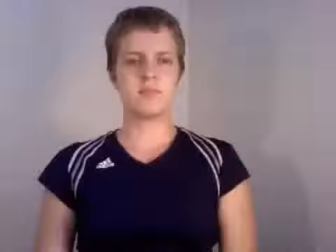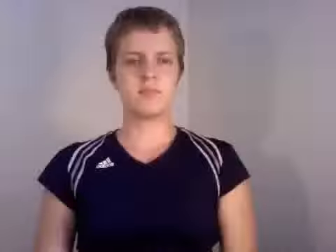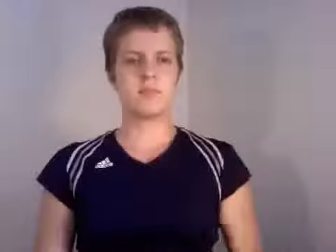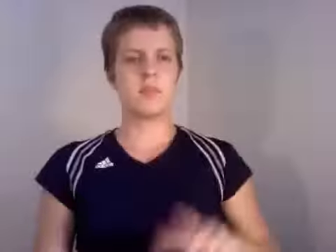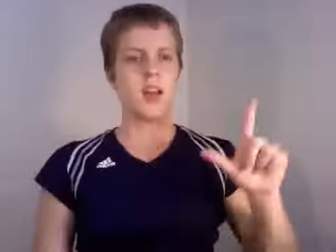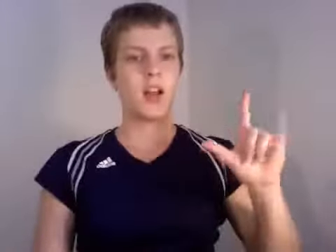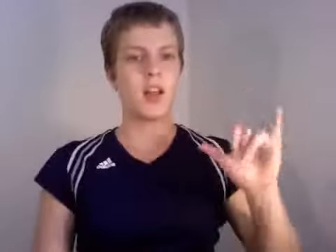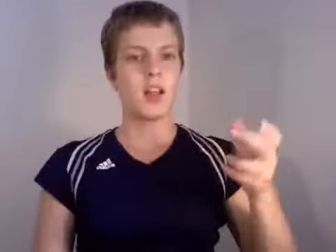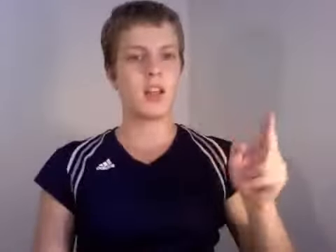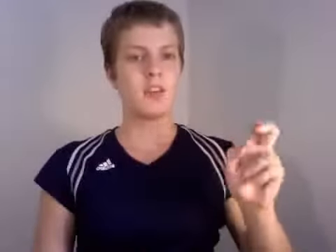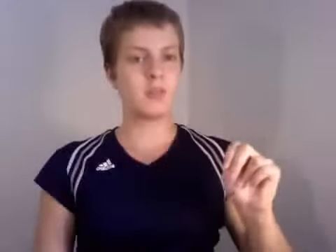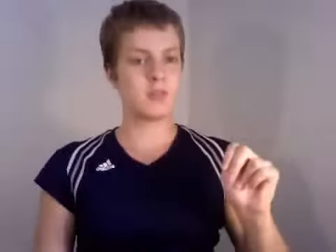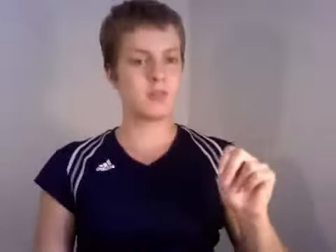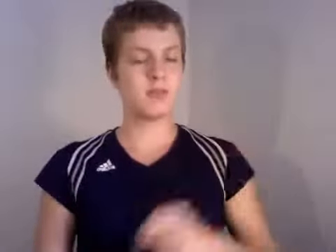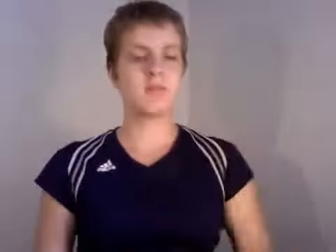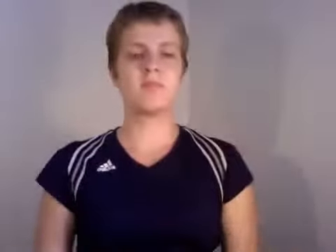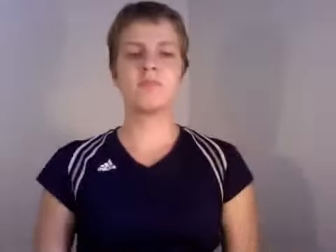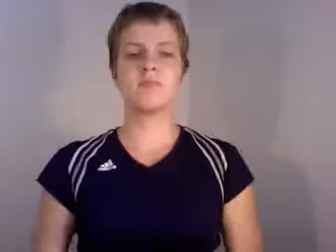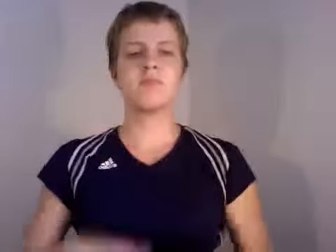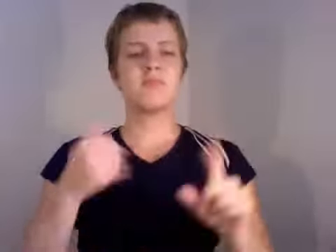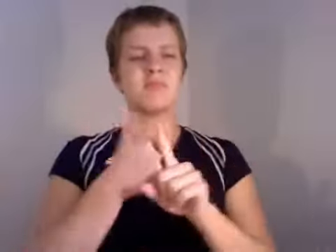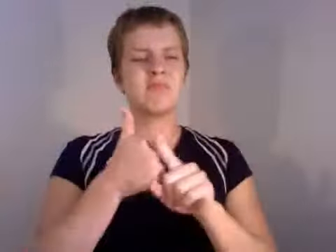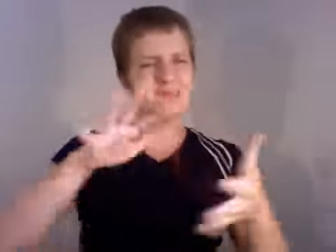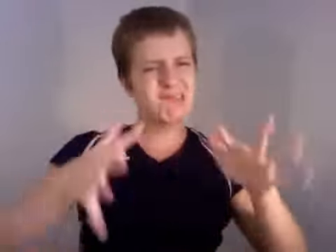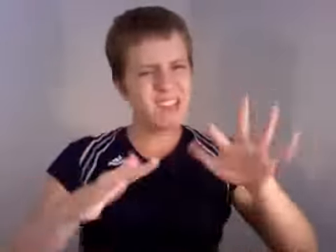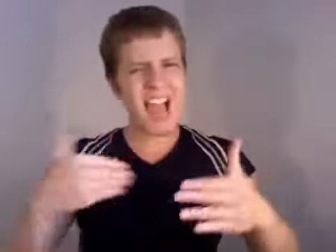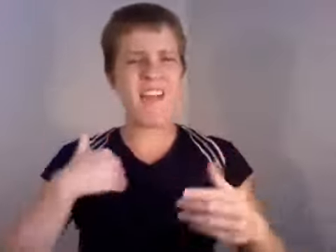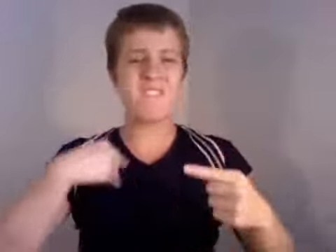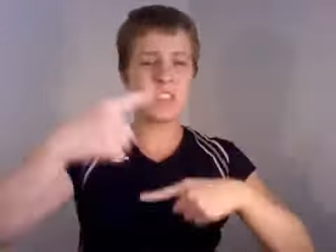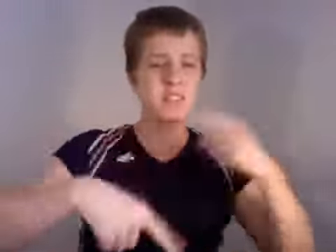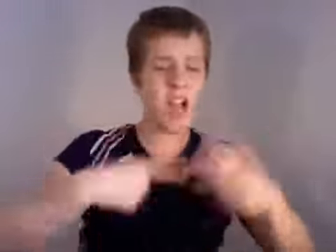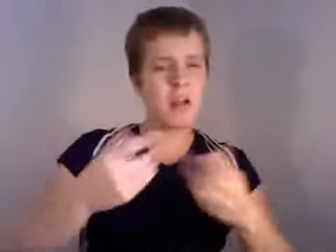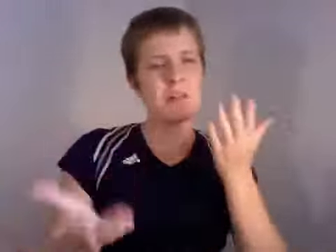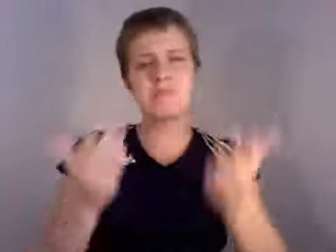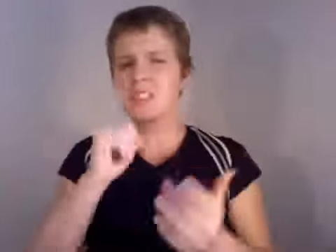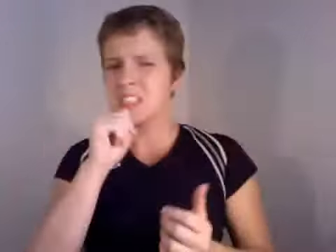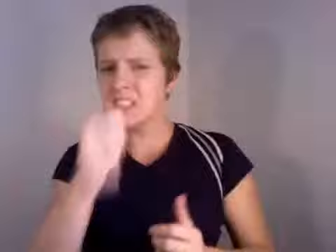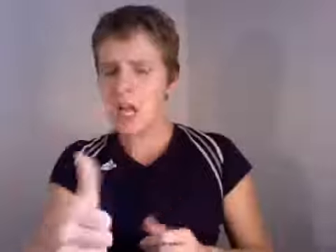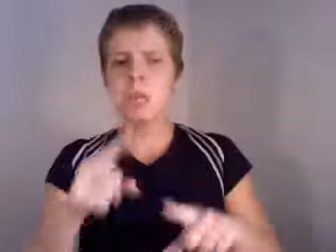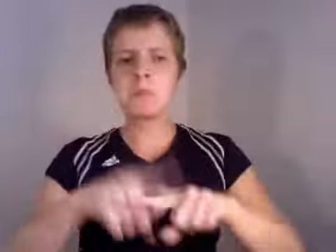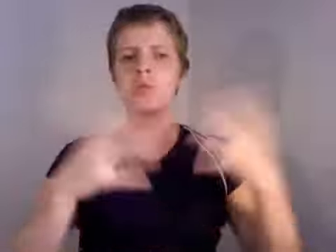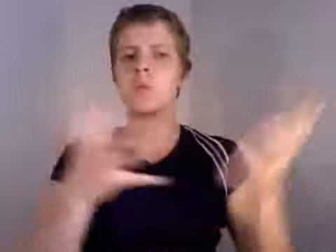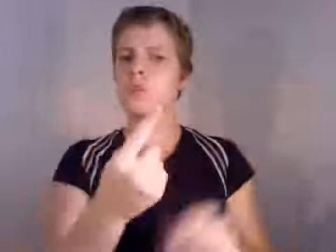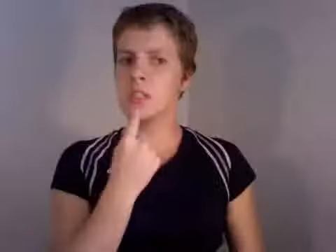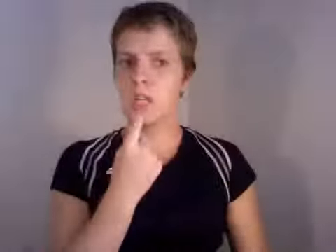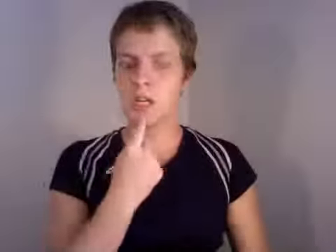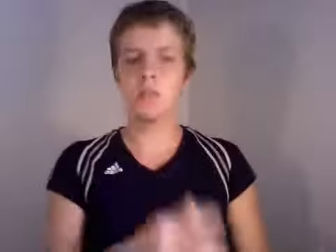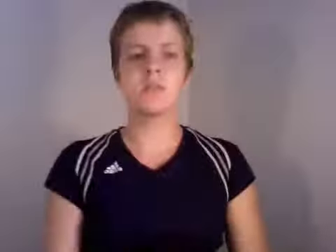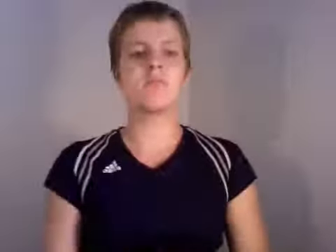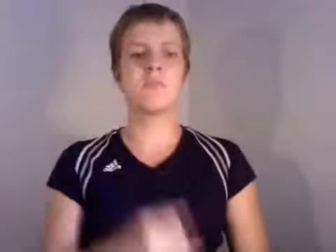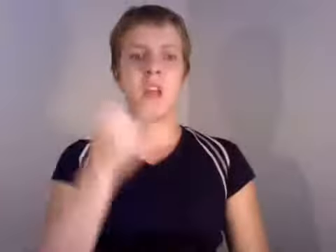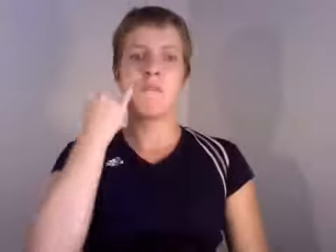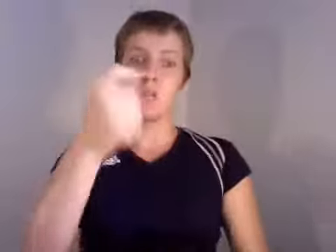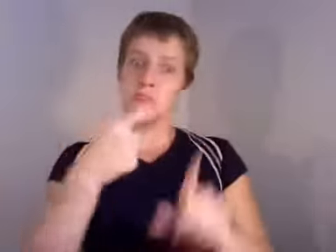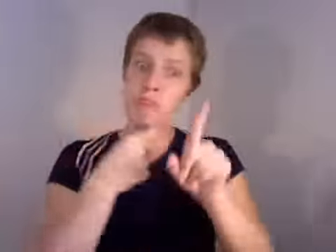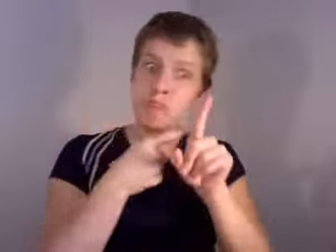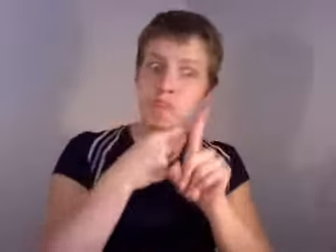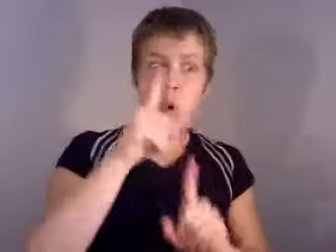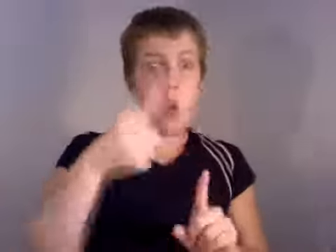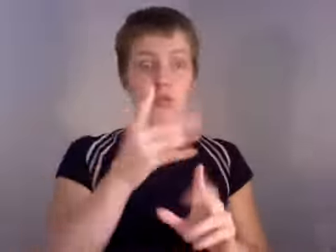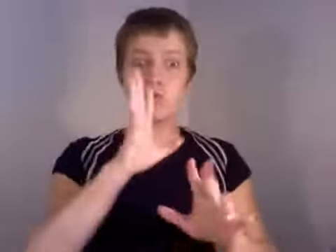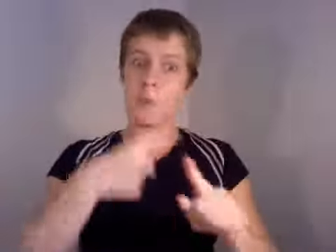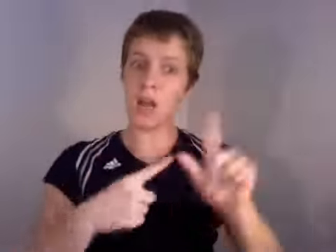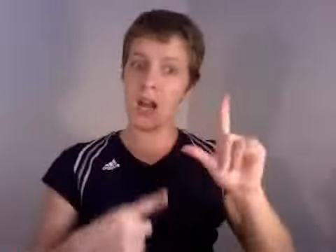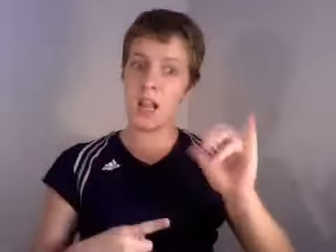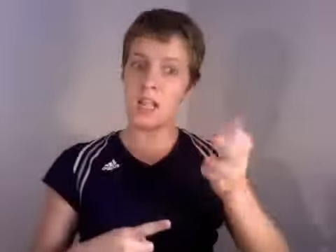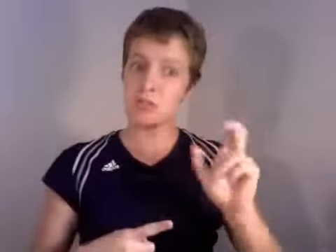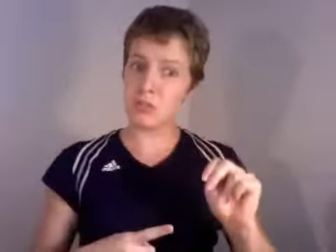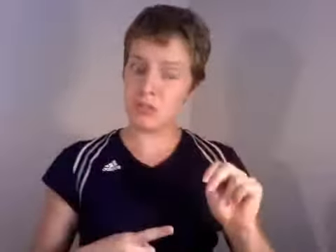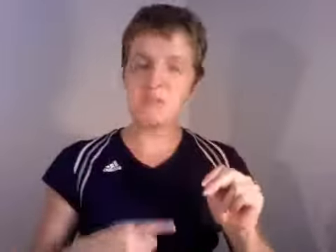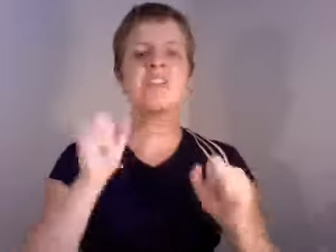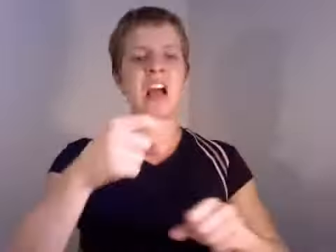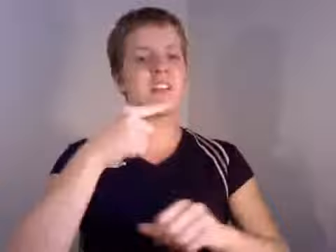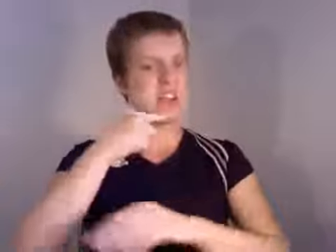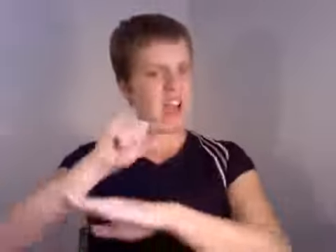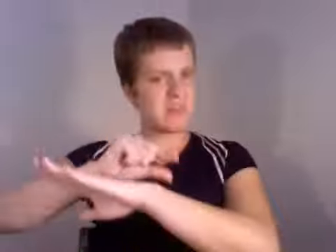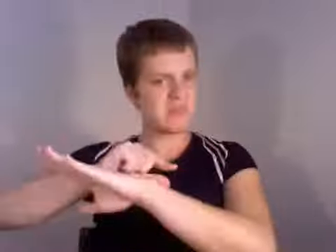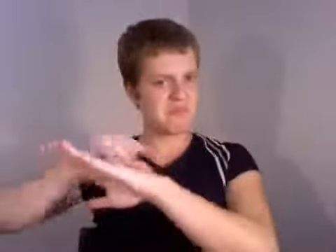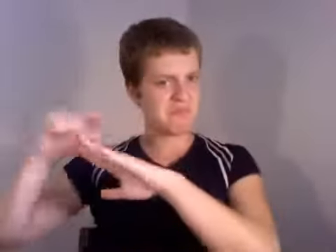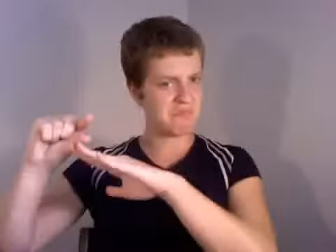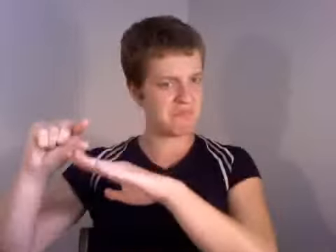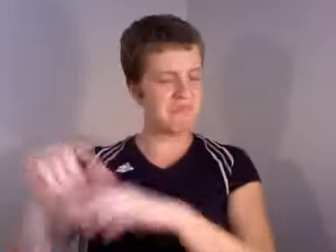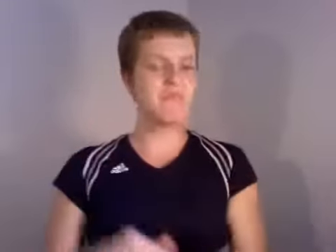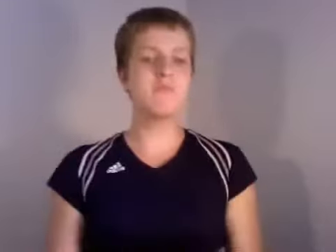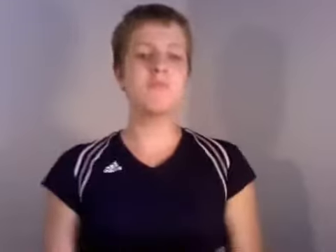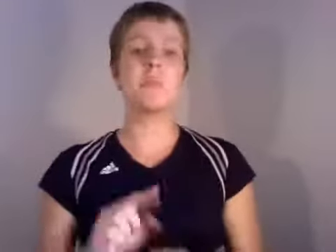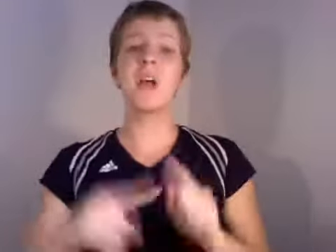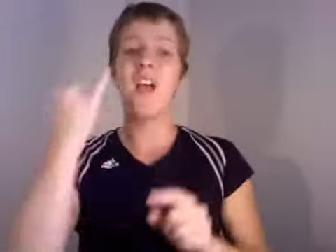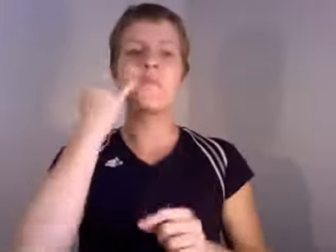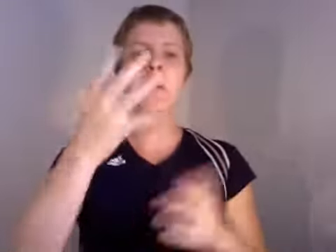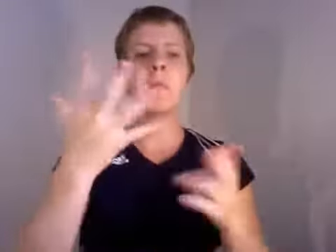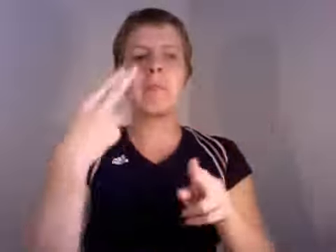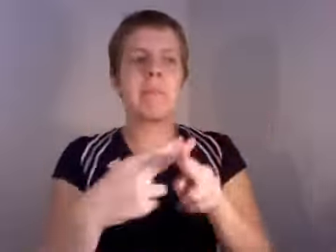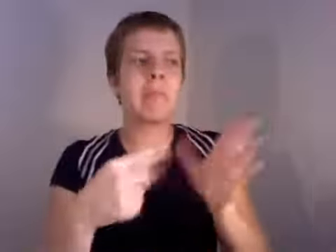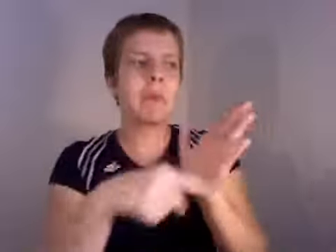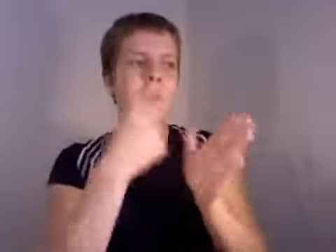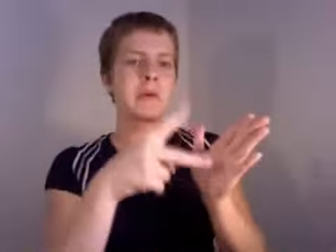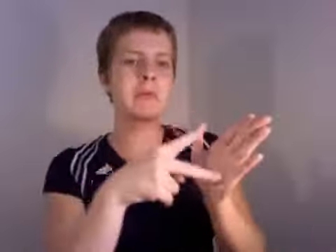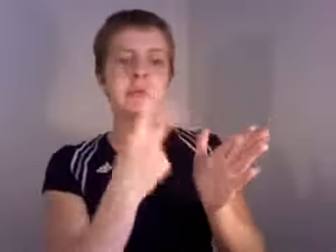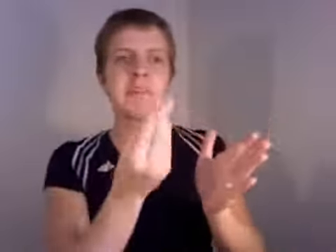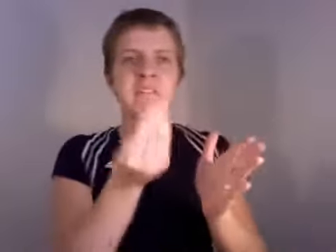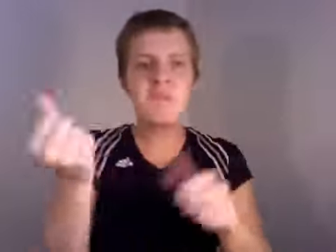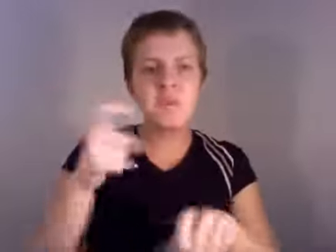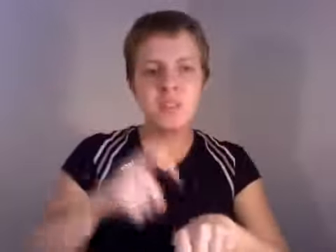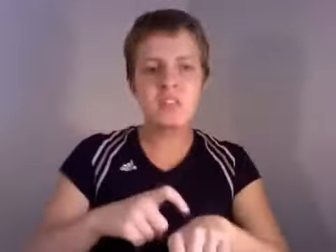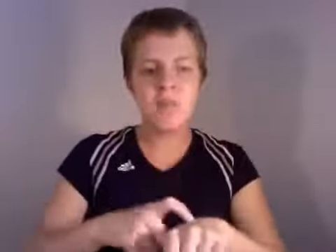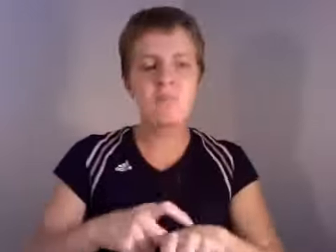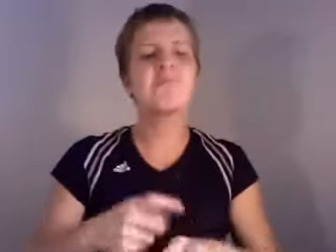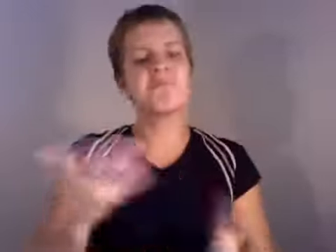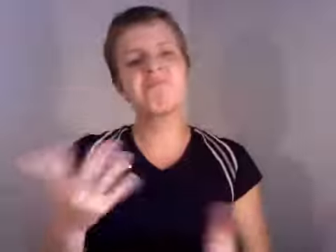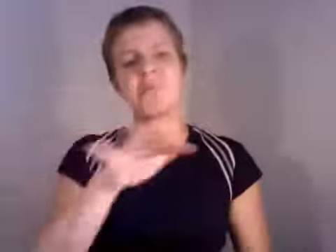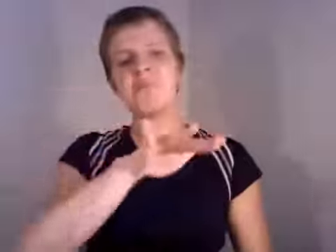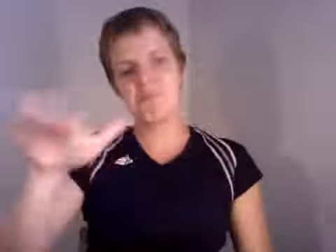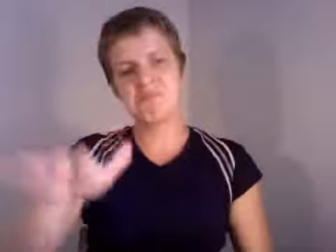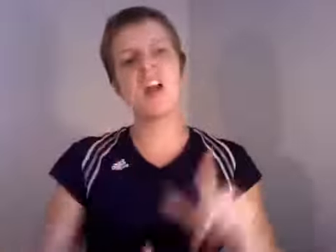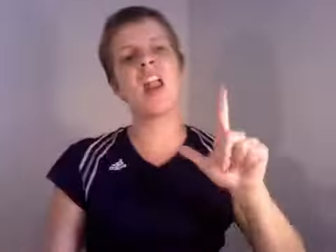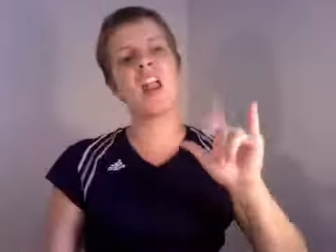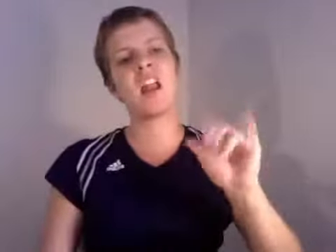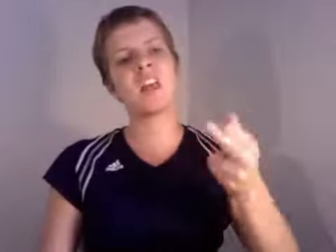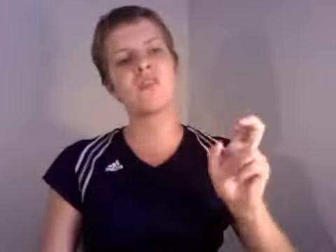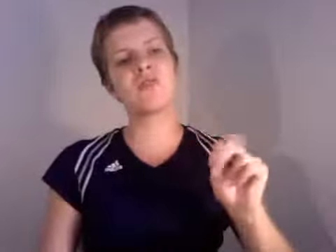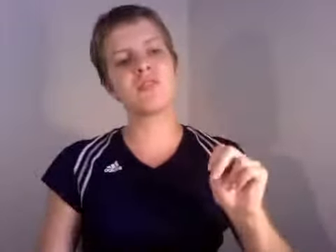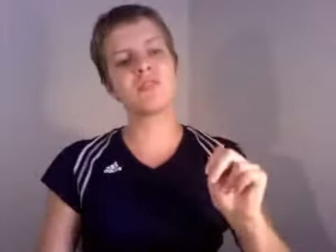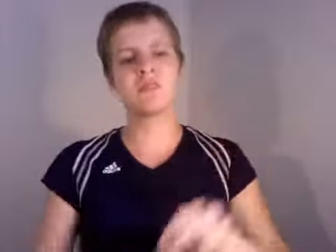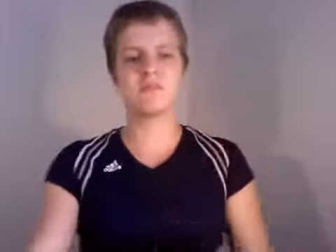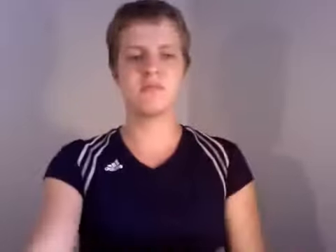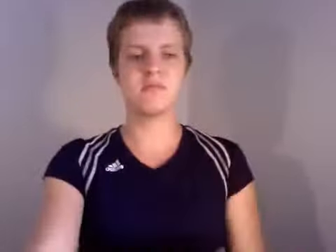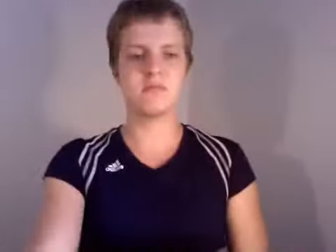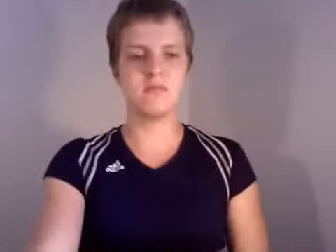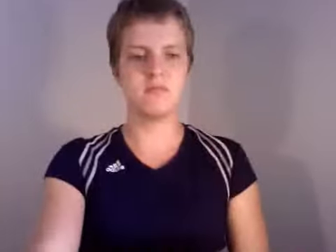Lichen